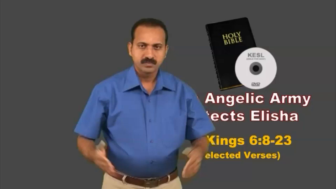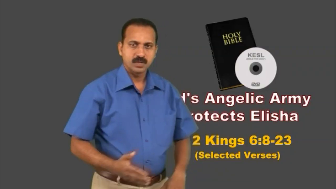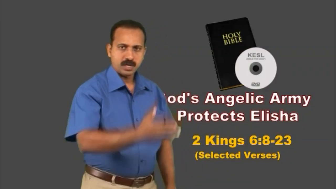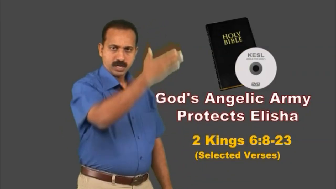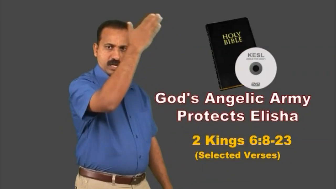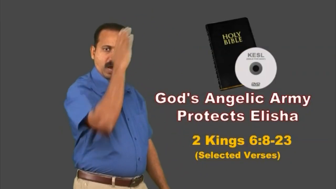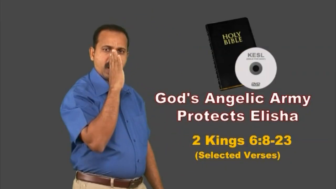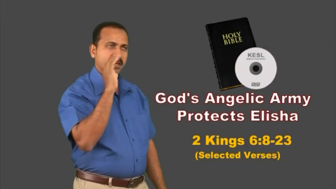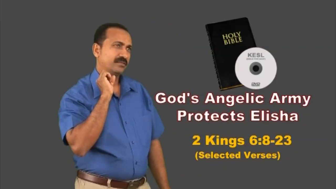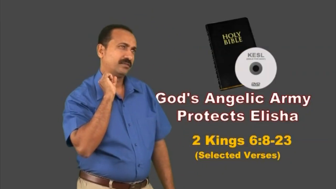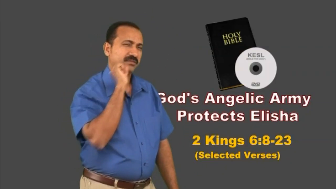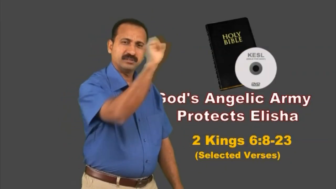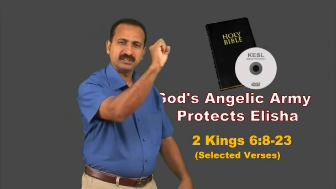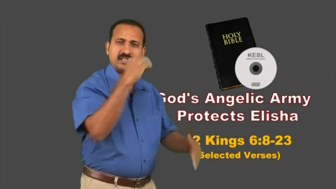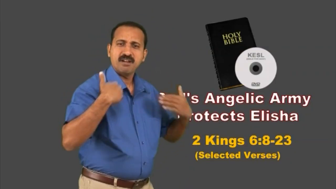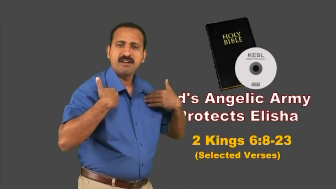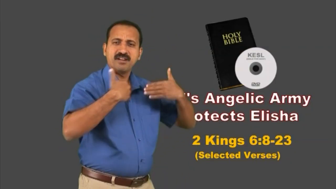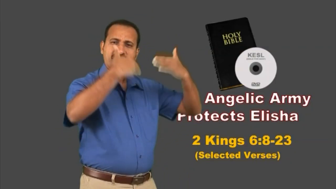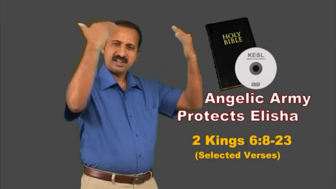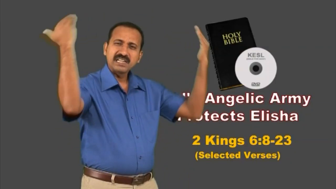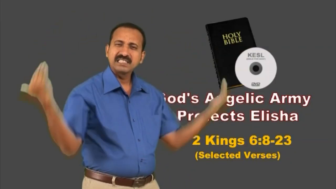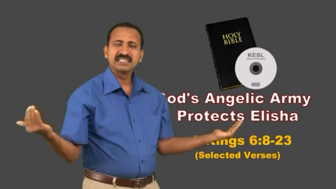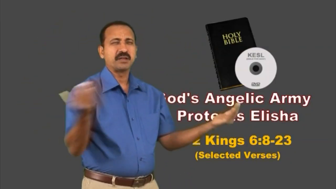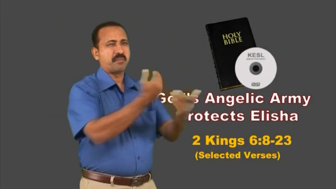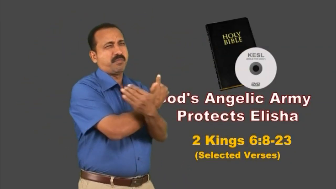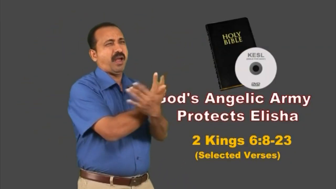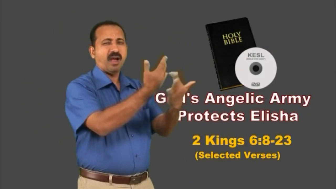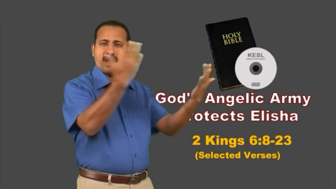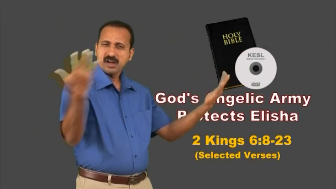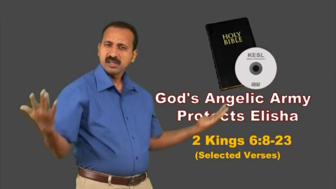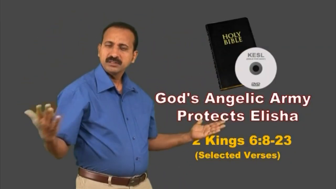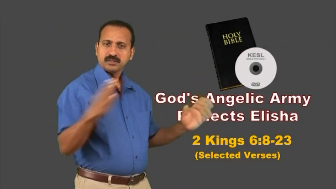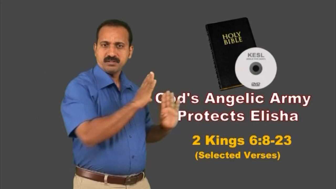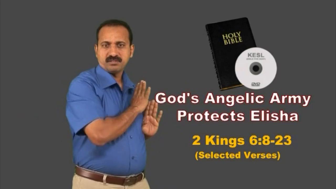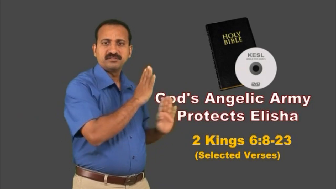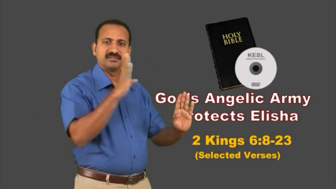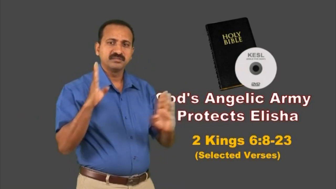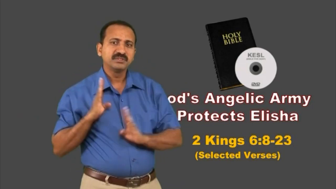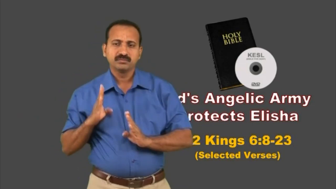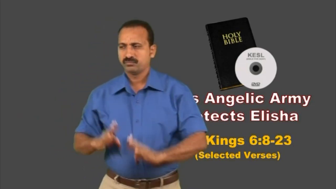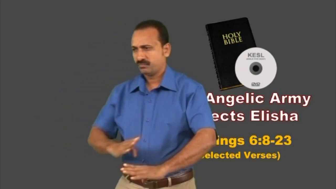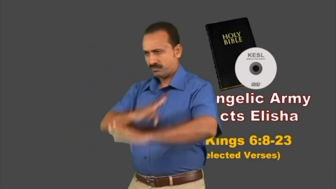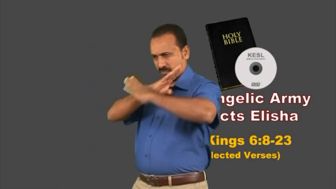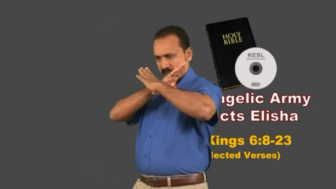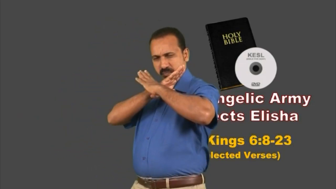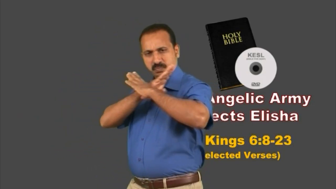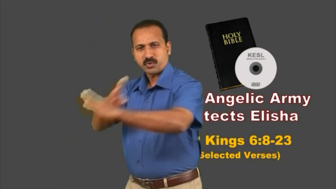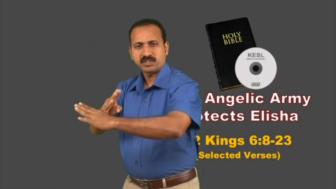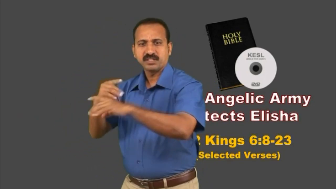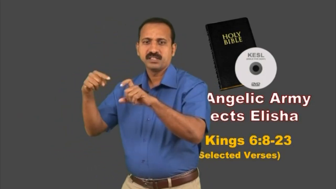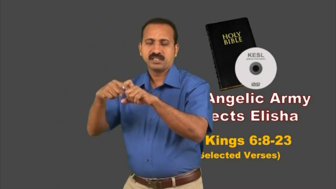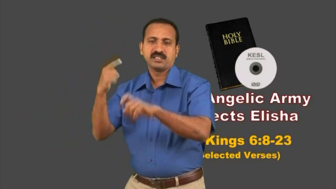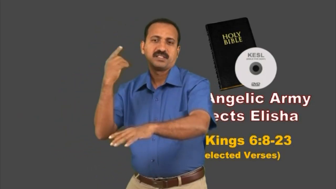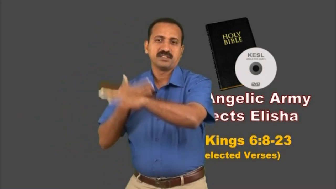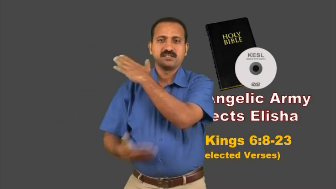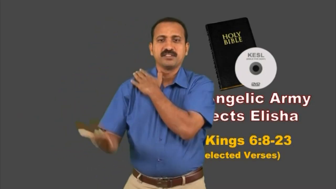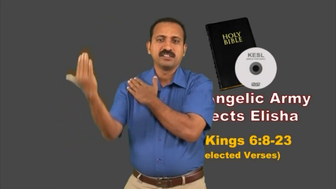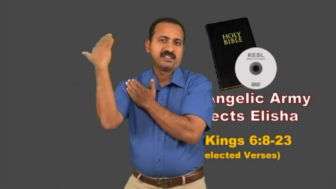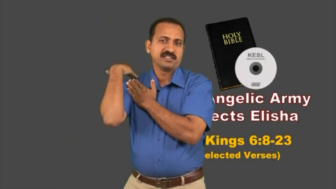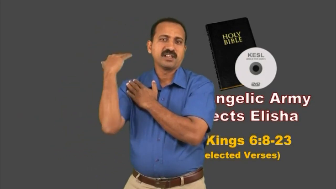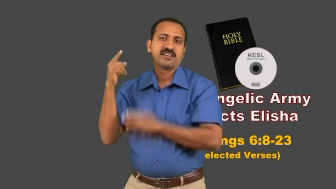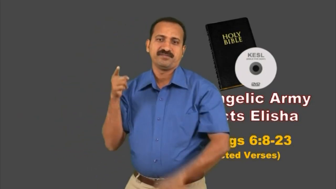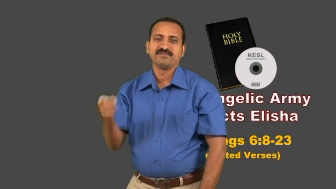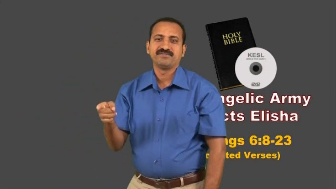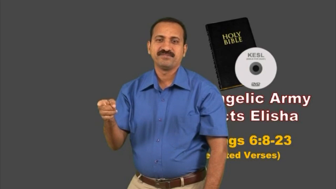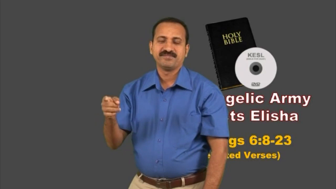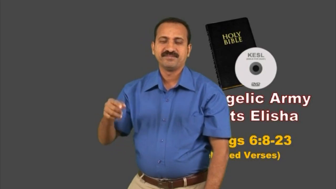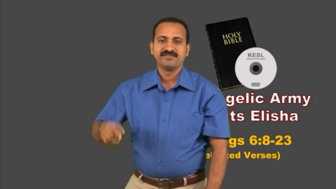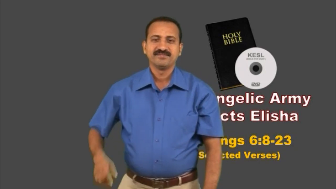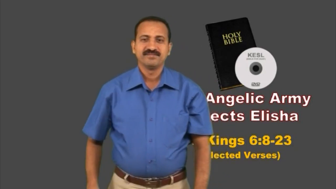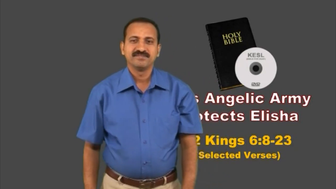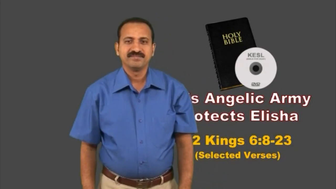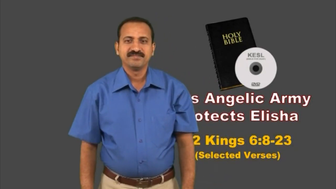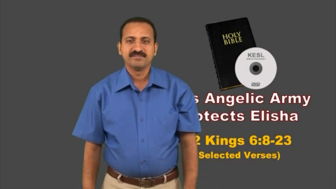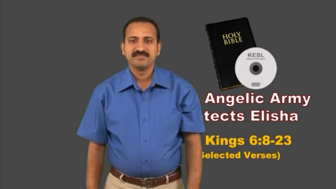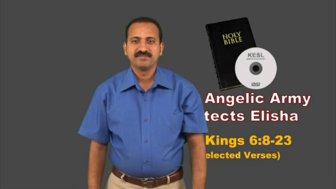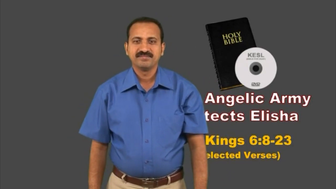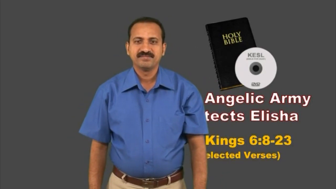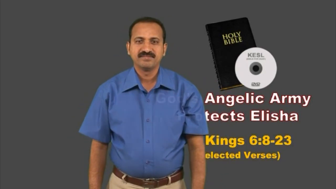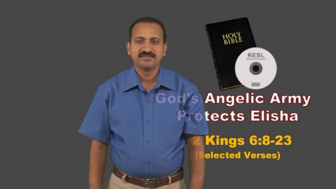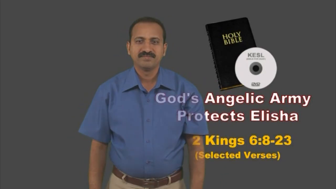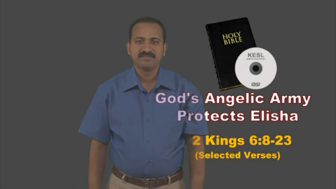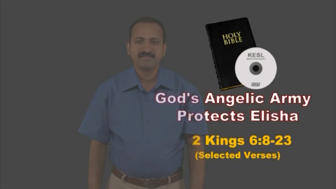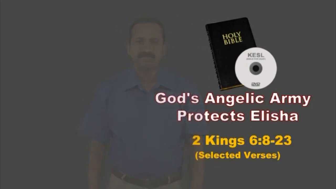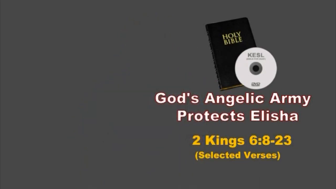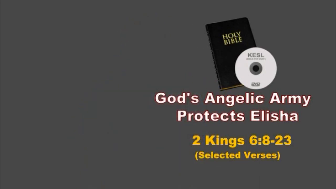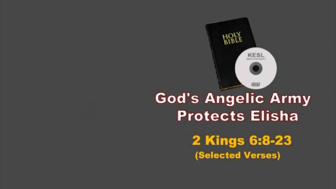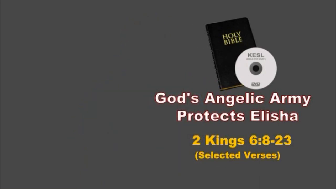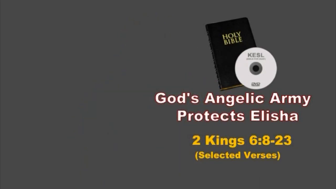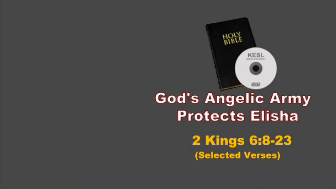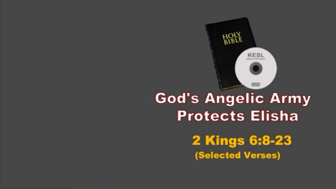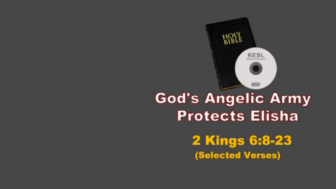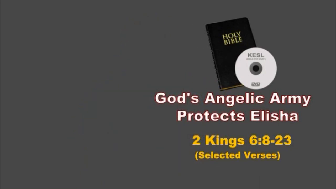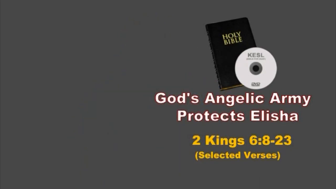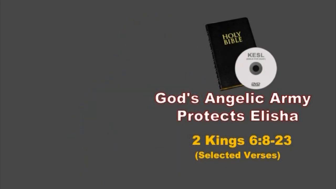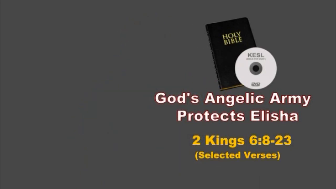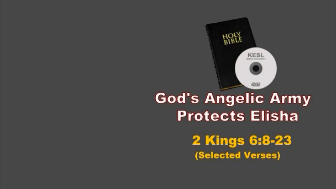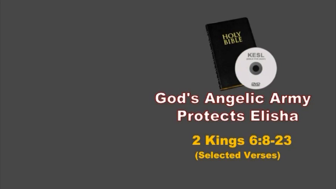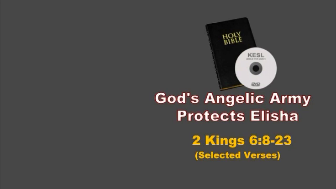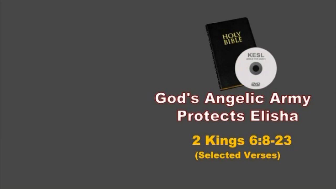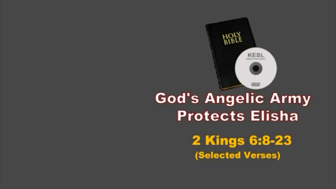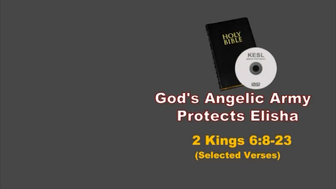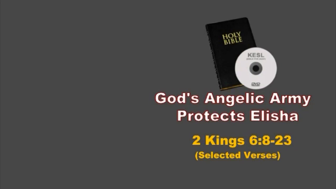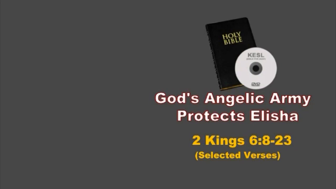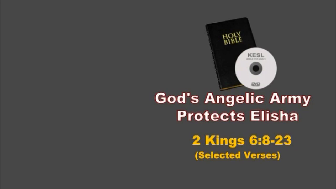God's Angelic Army Protects Elisha